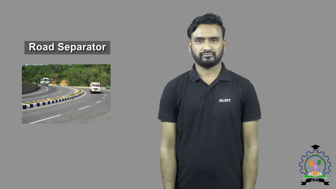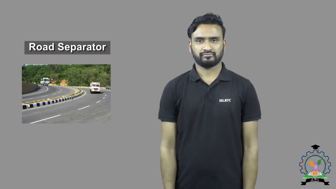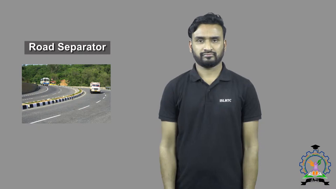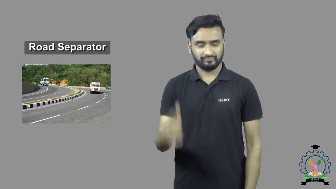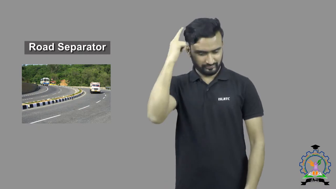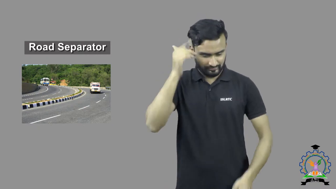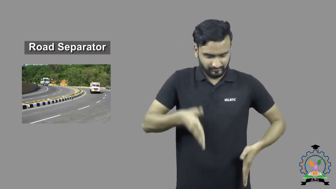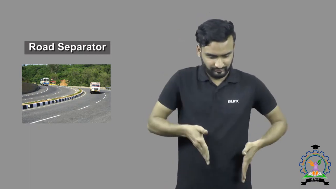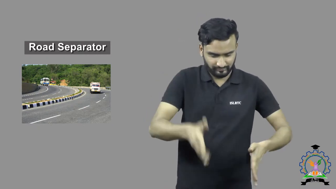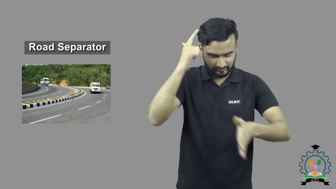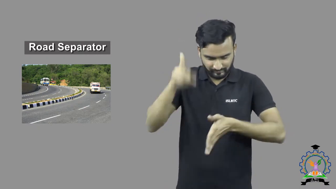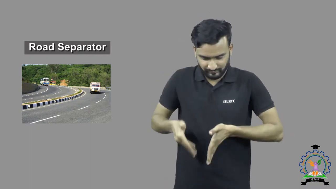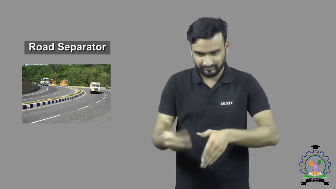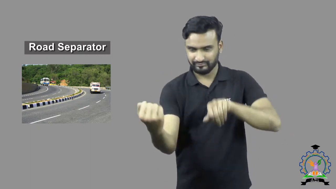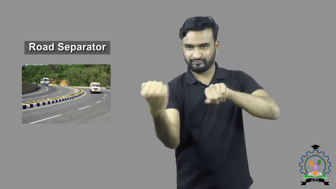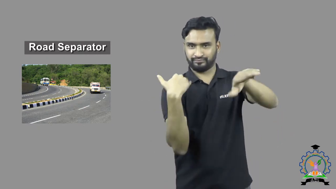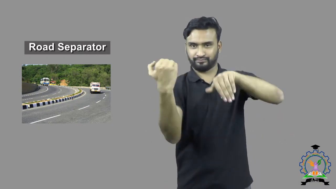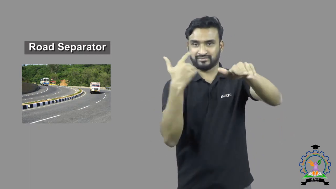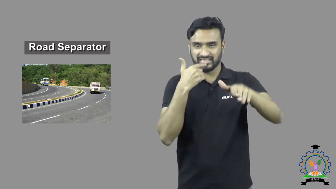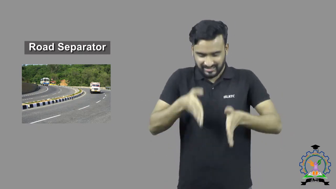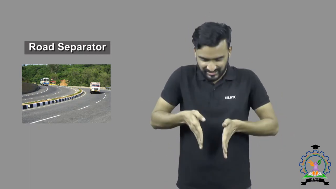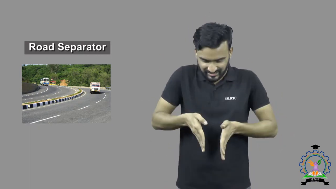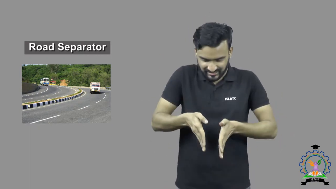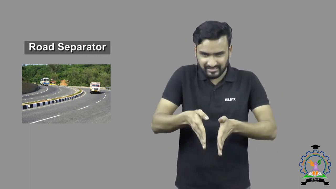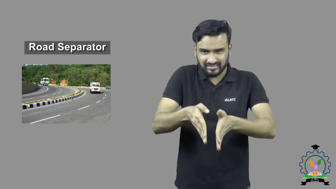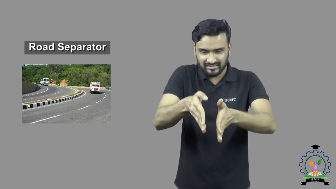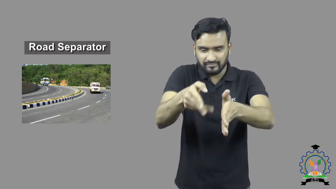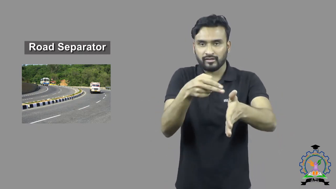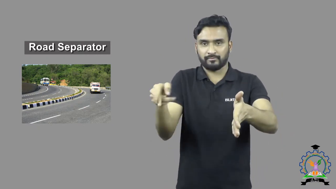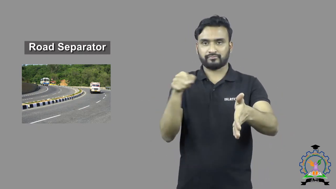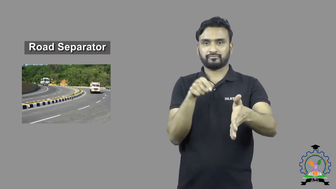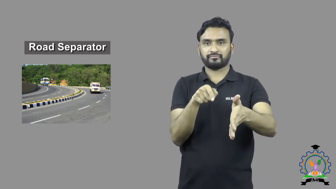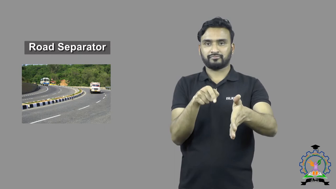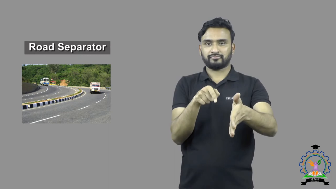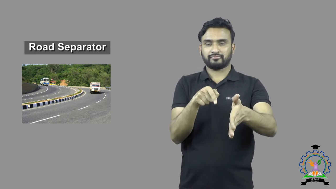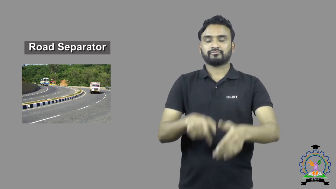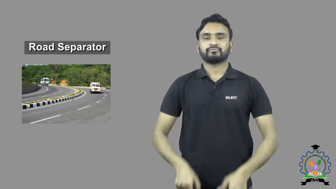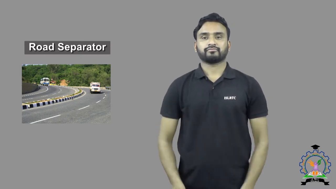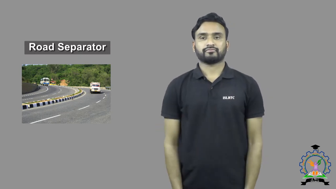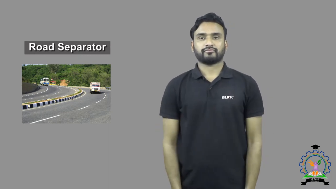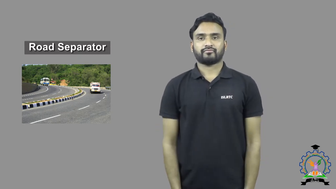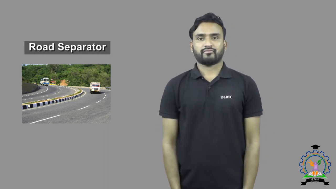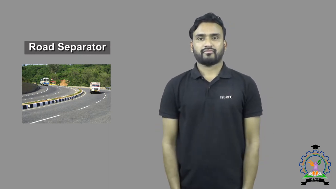Road Separator